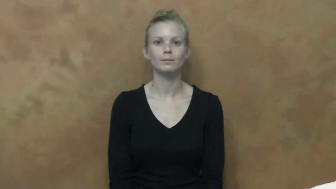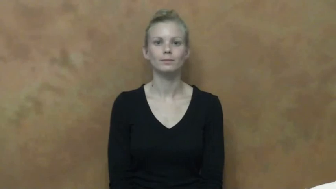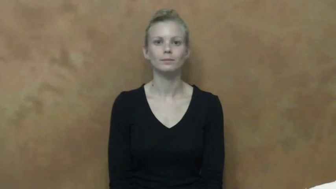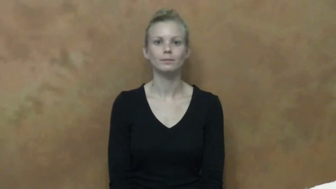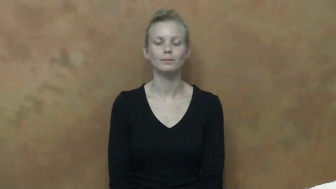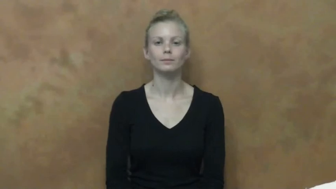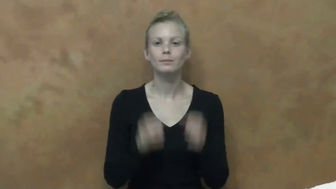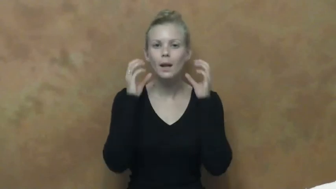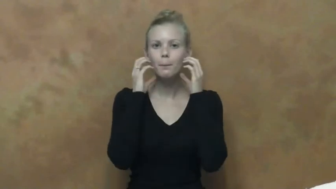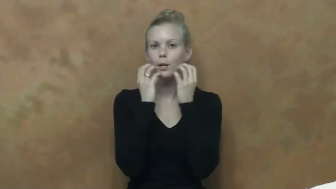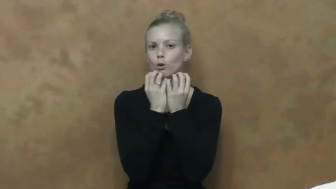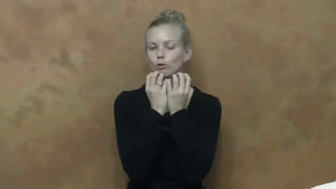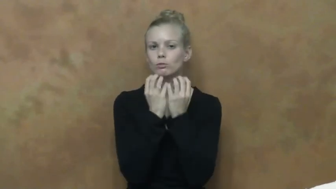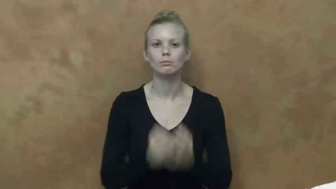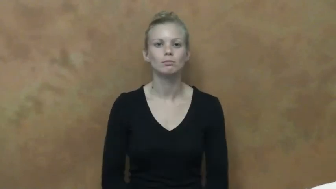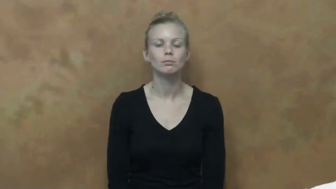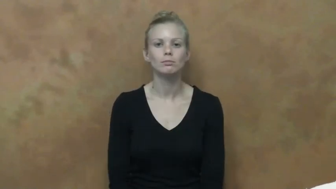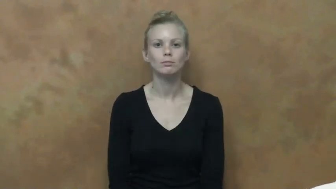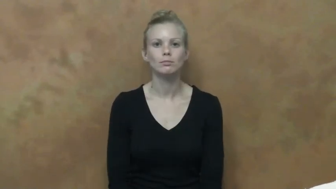beard